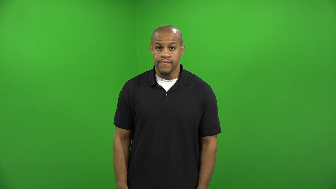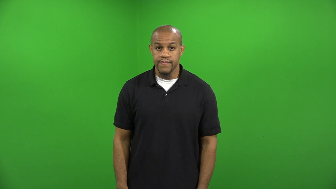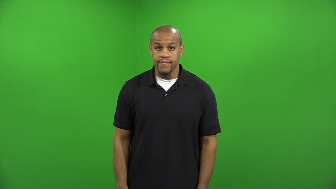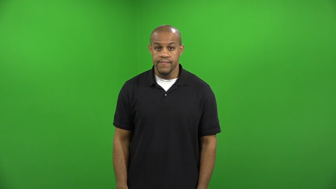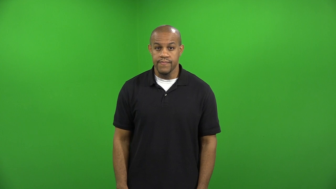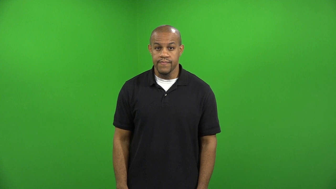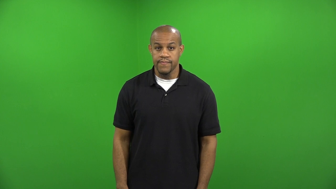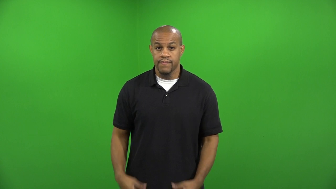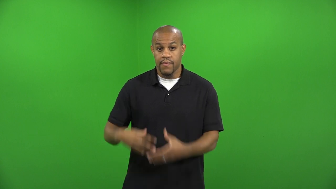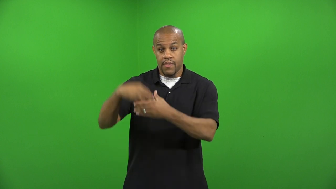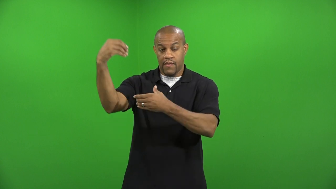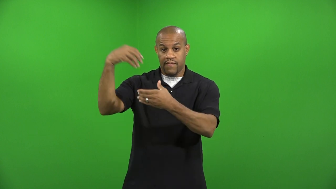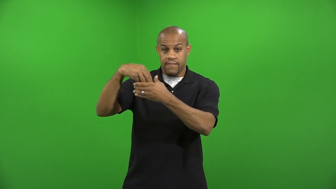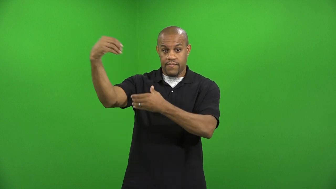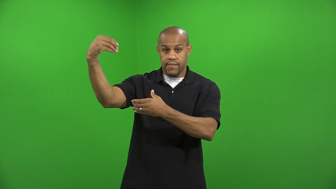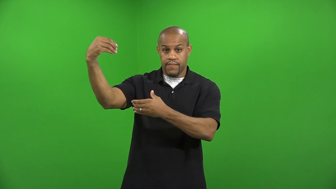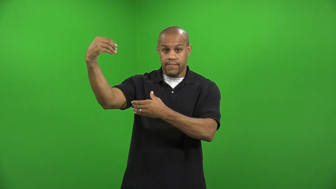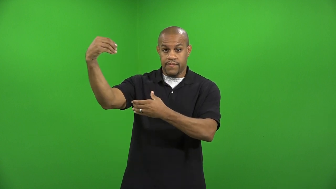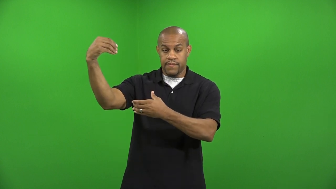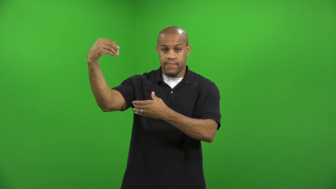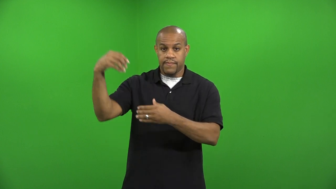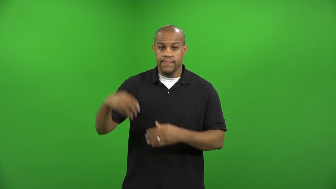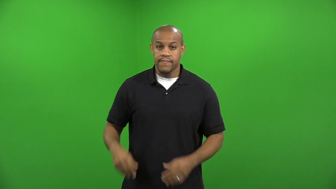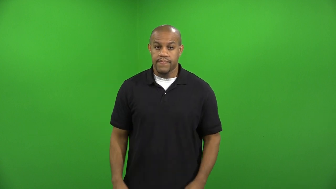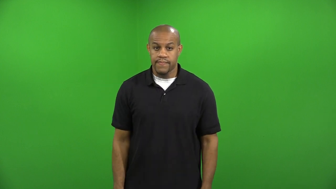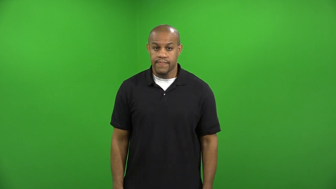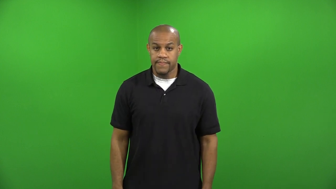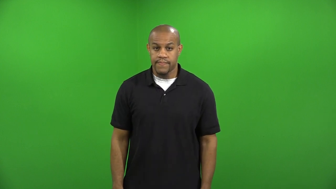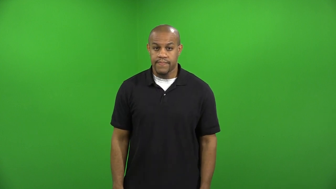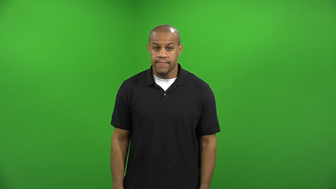Outfield-baseball,softball